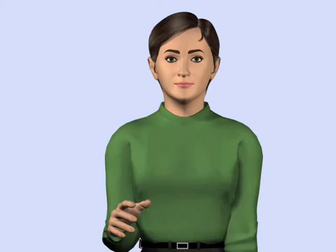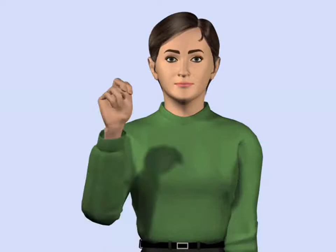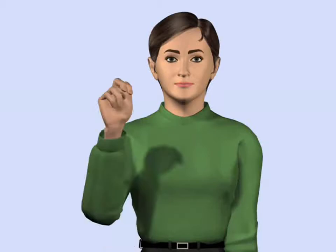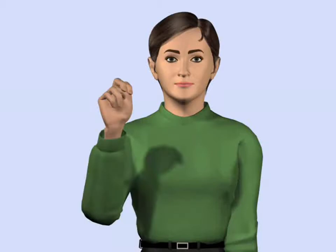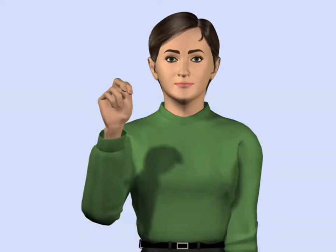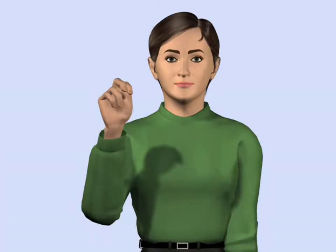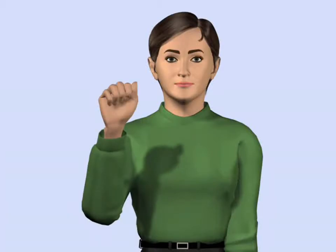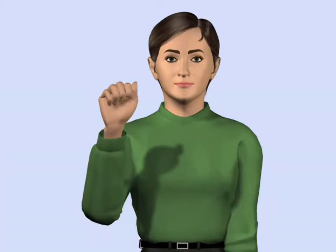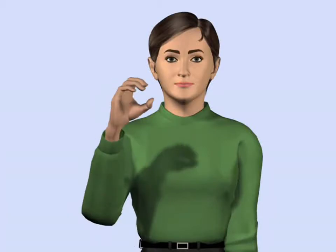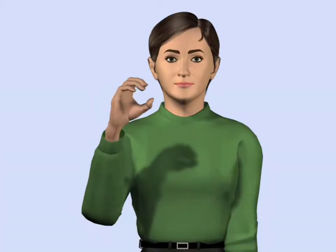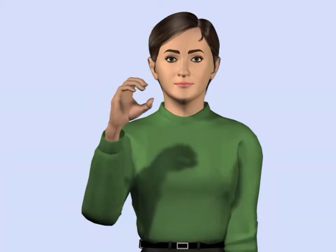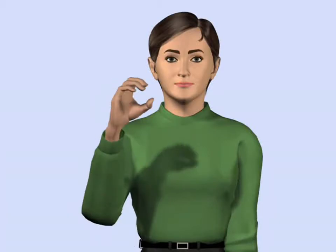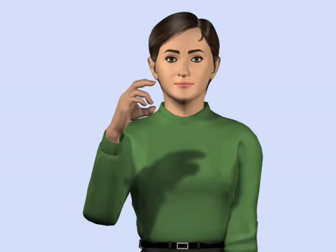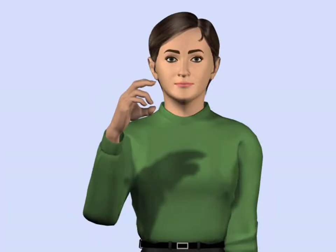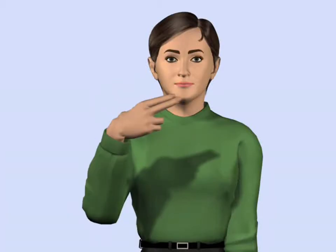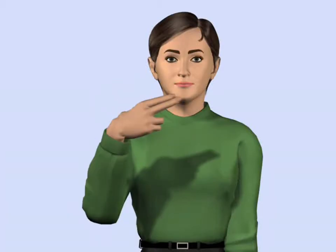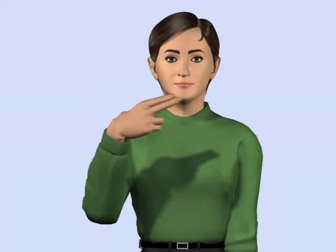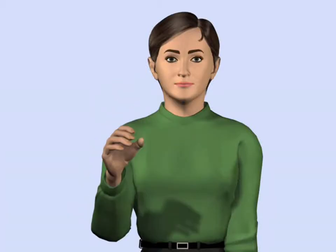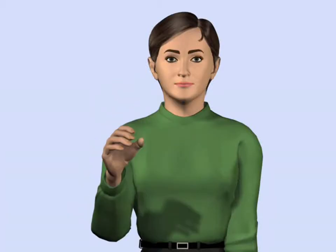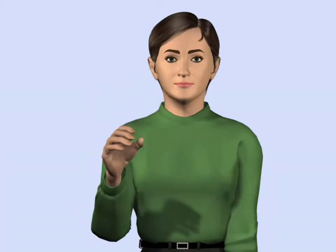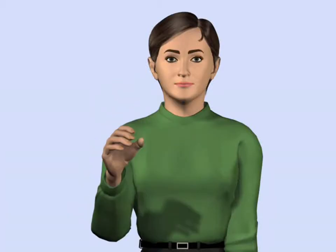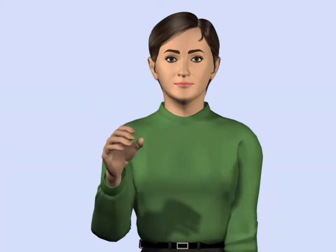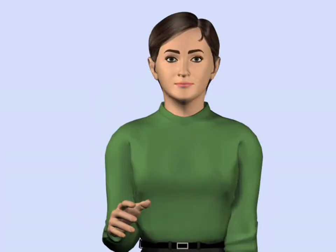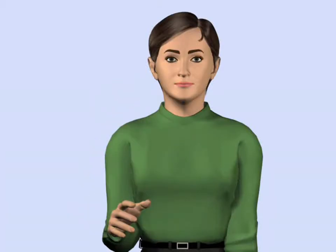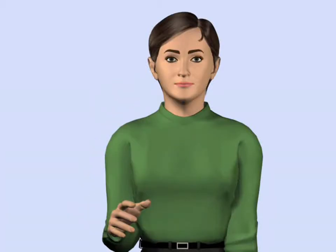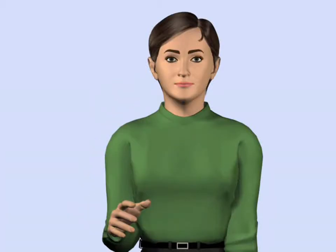nacho